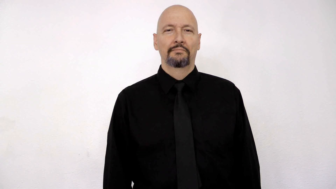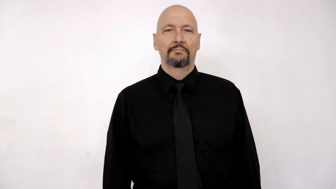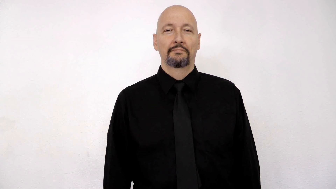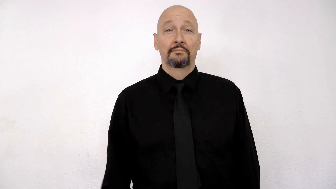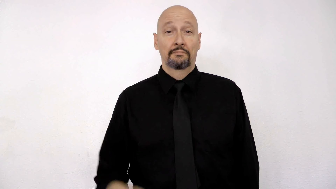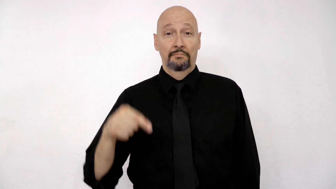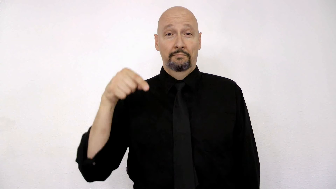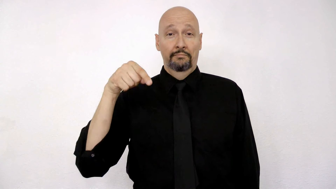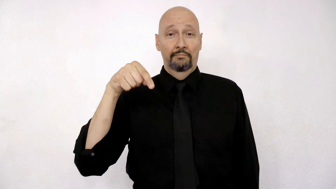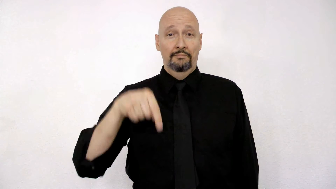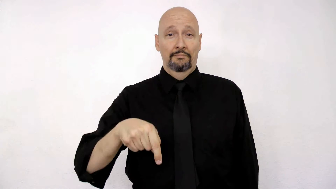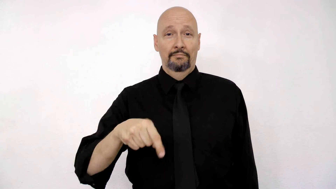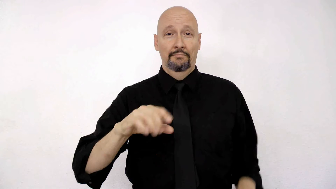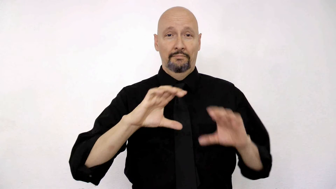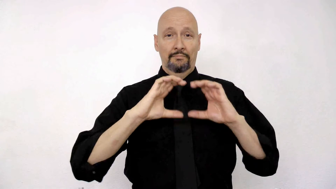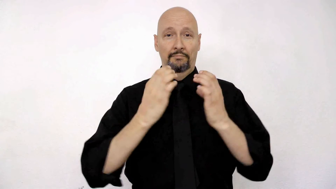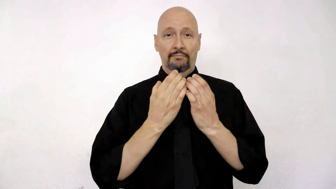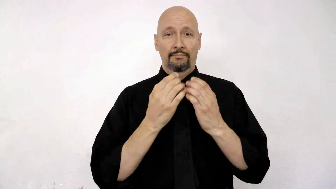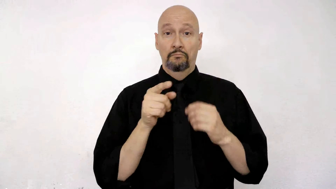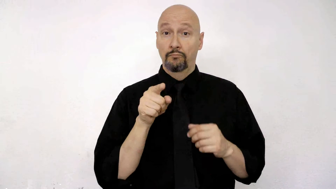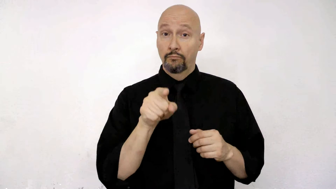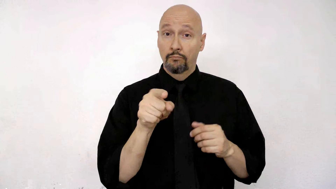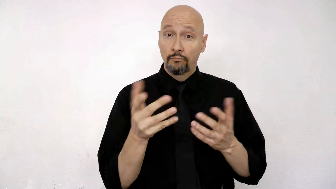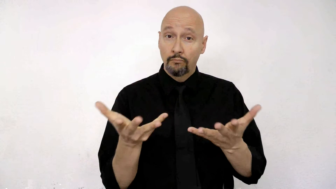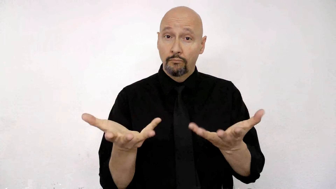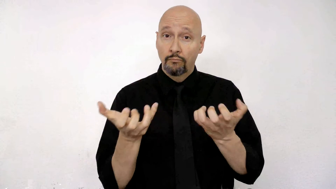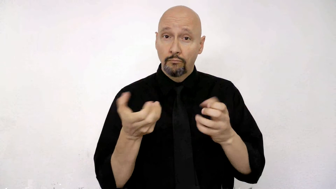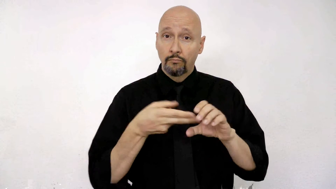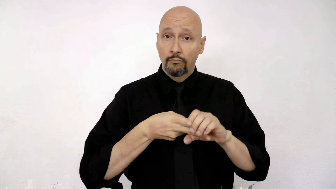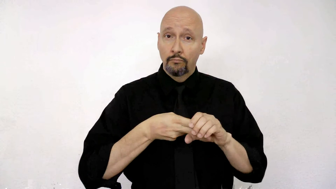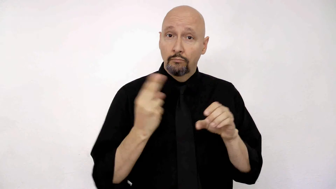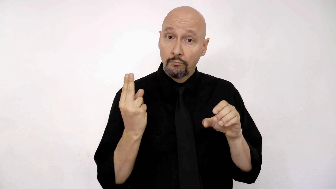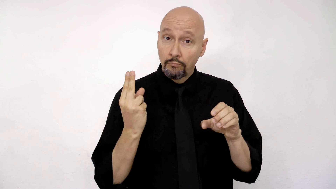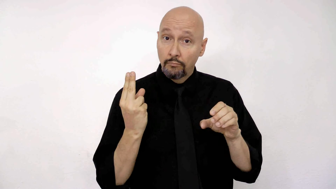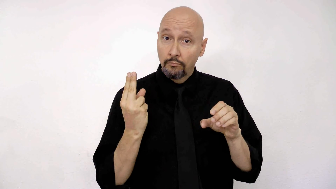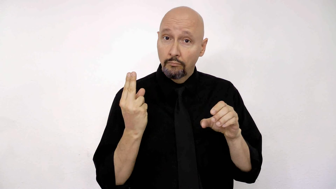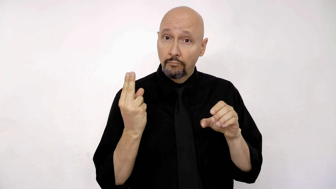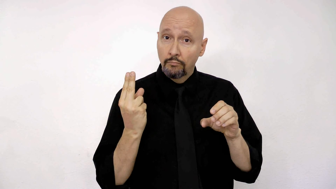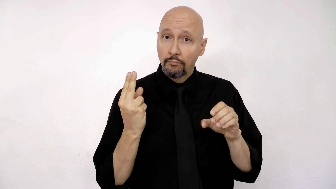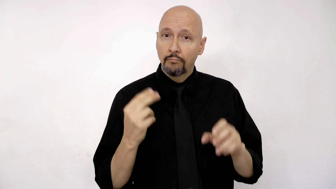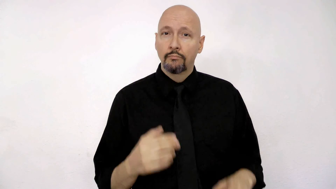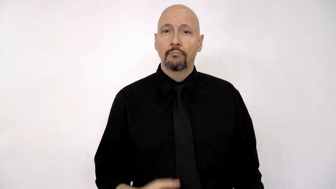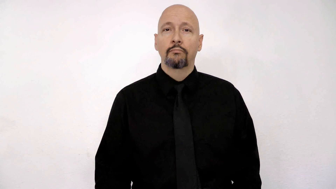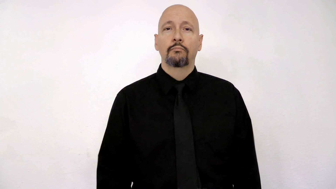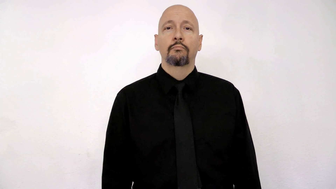THIS CLASS, YOU WANT QUIT?